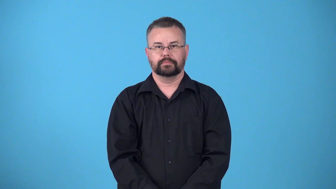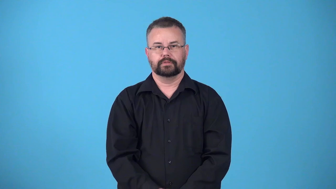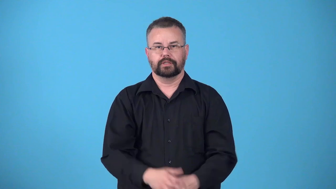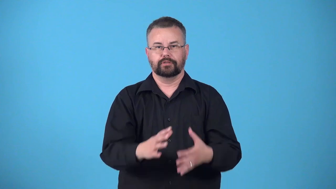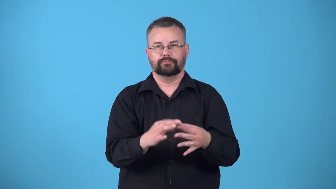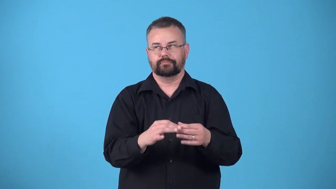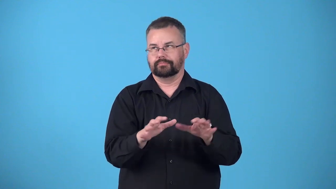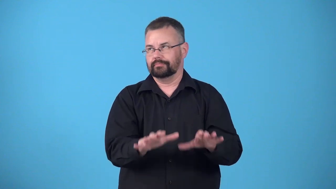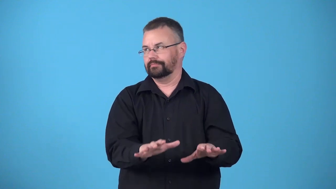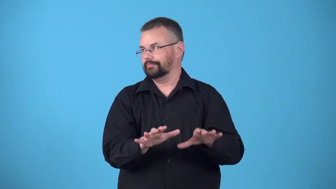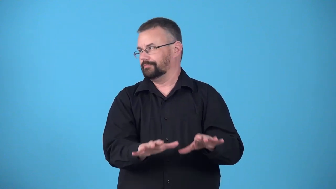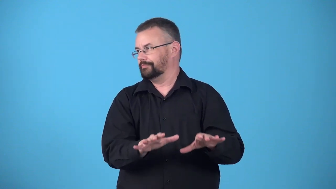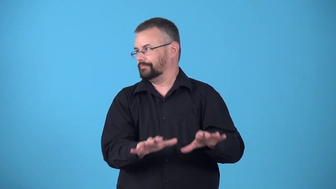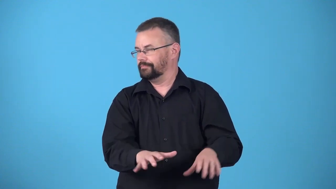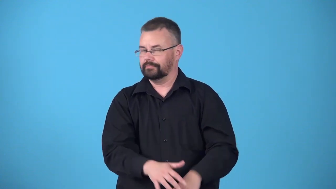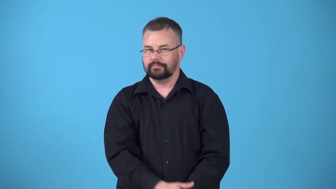bromide